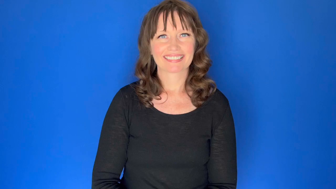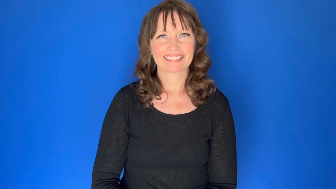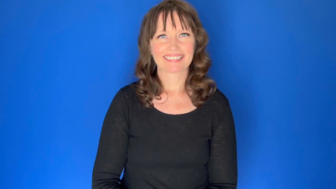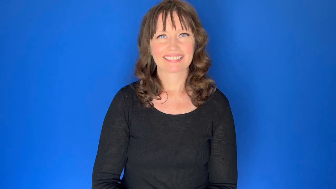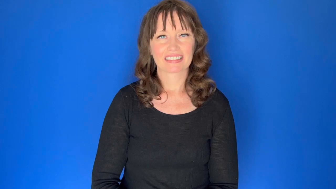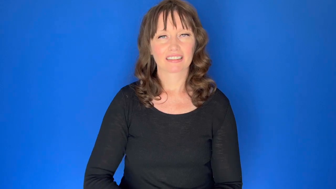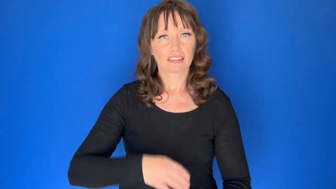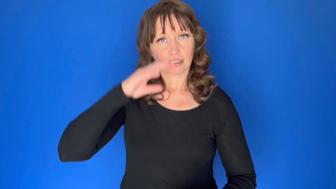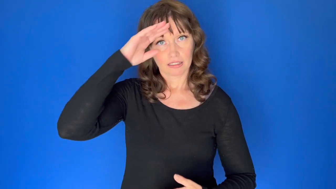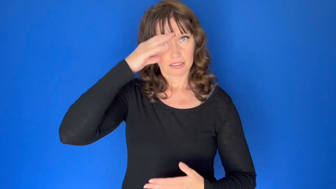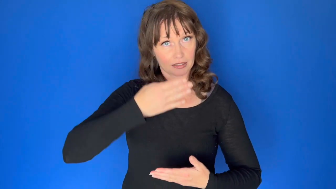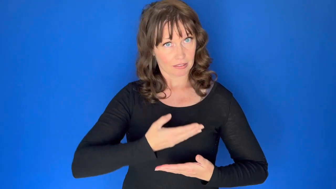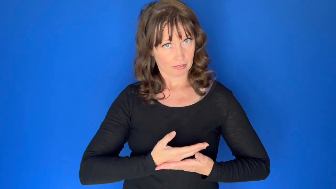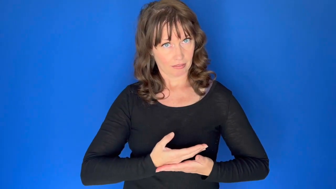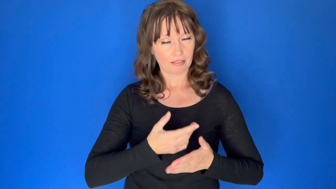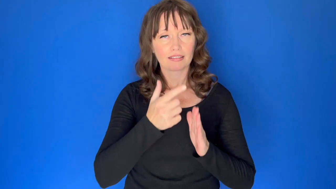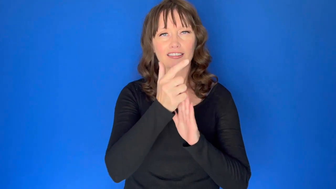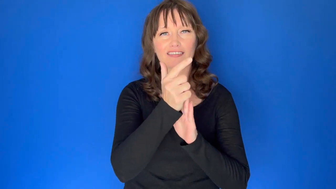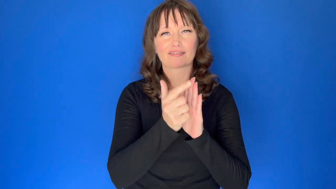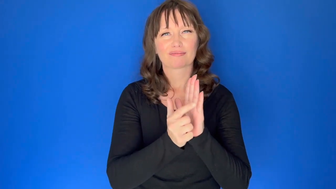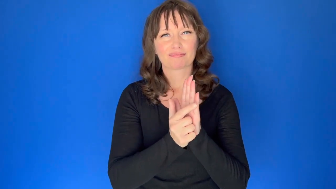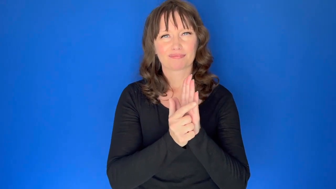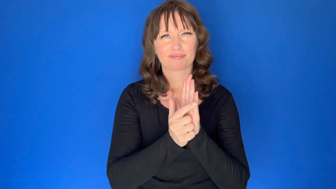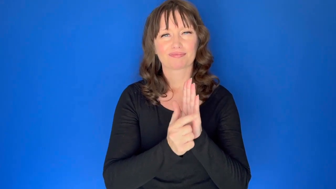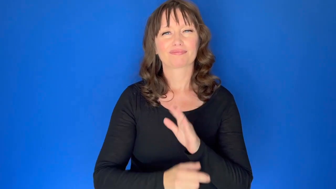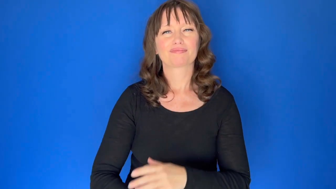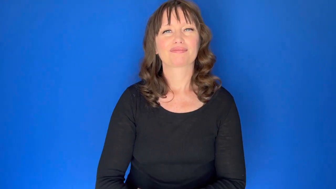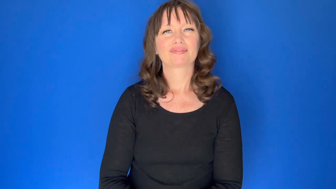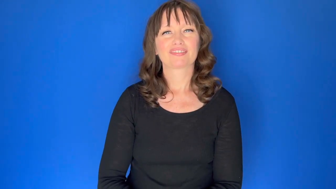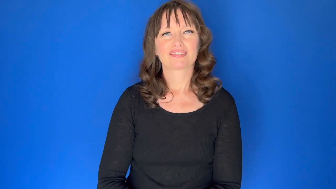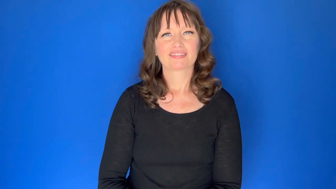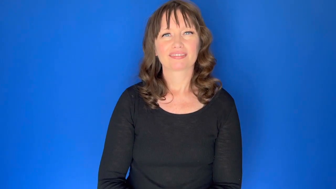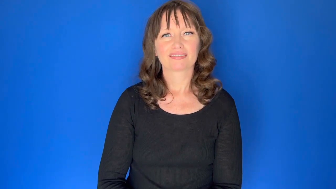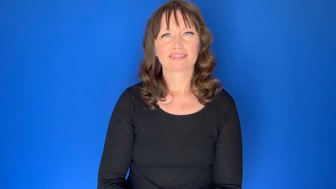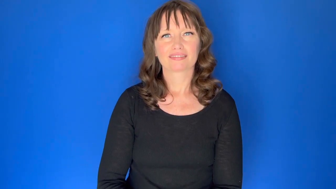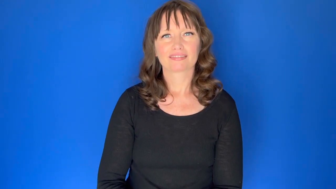son in law